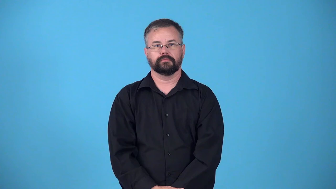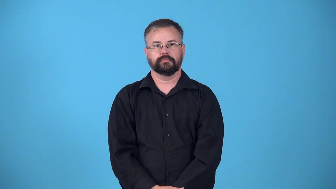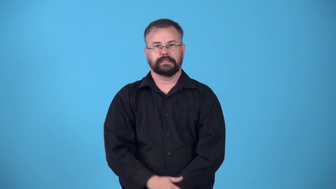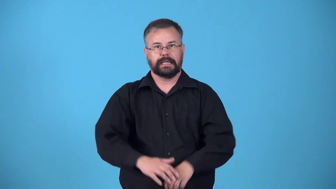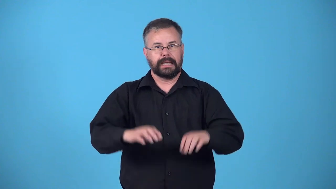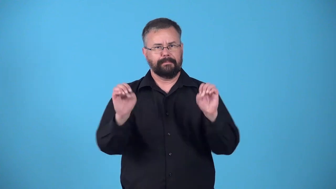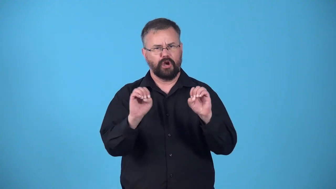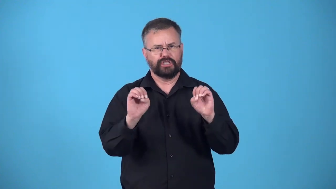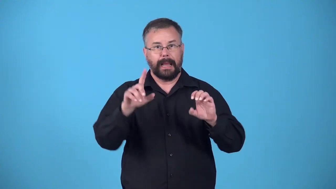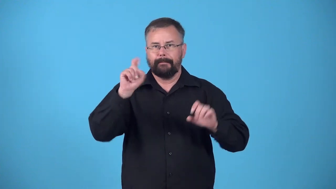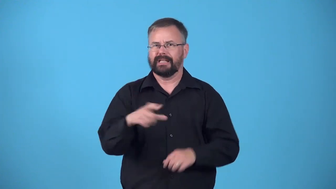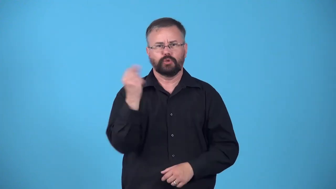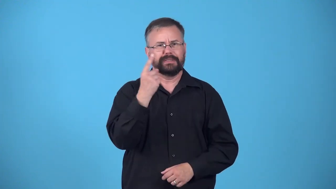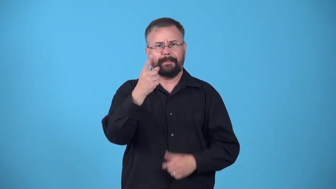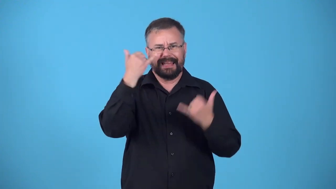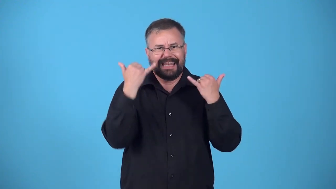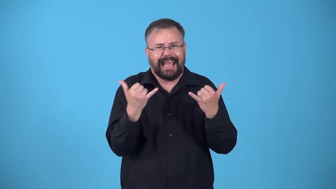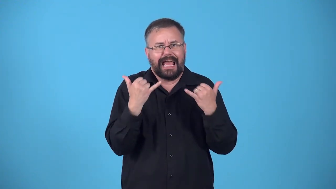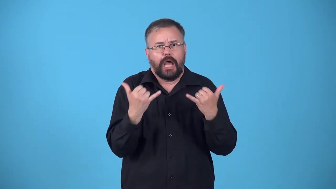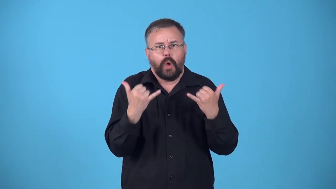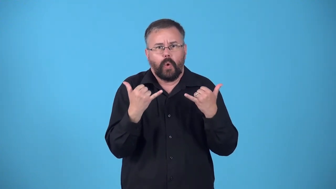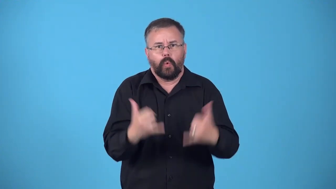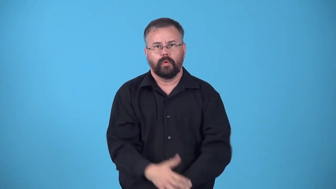emergency-do immediately